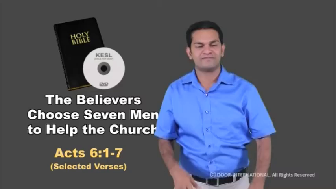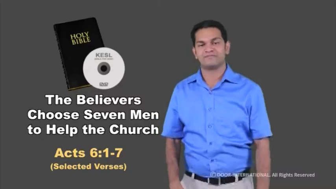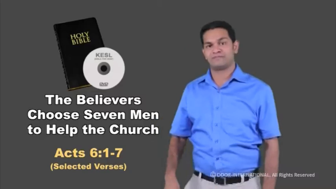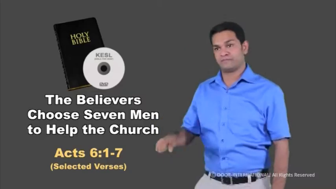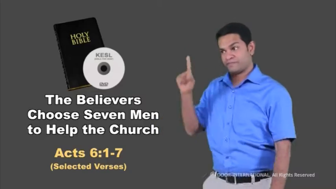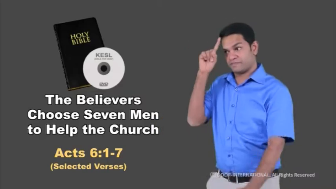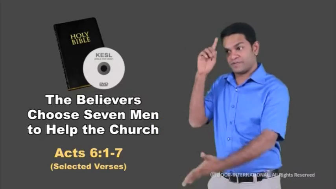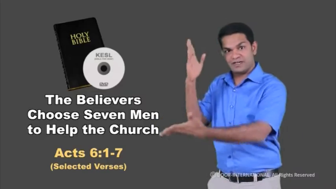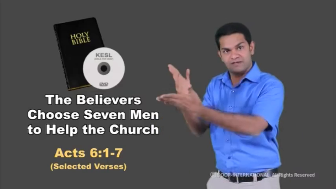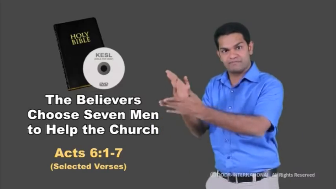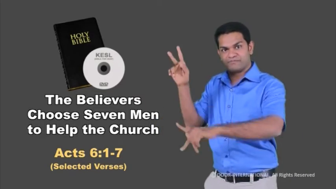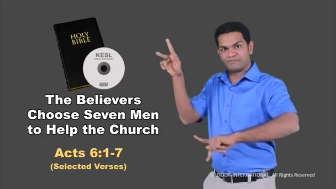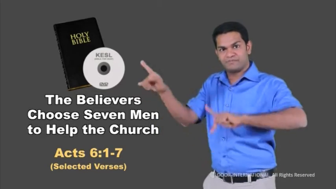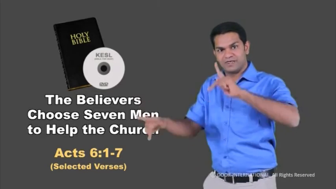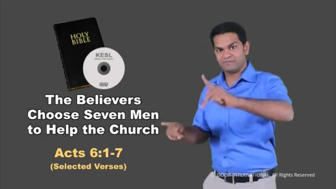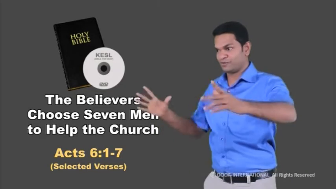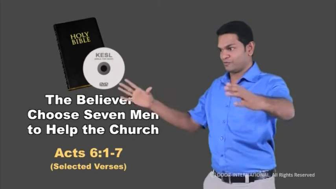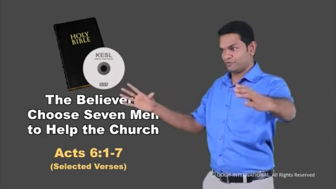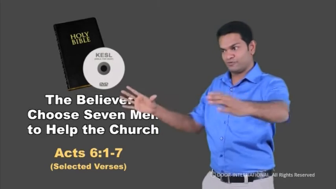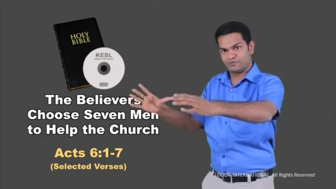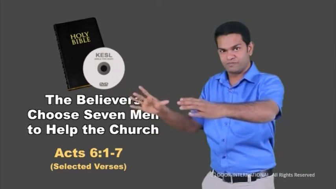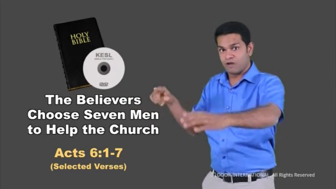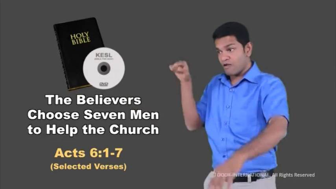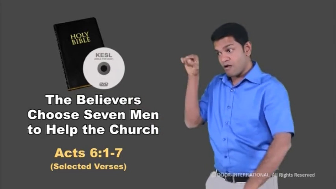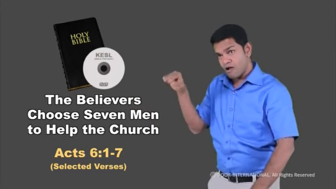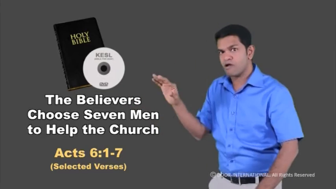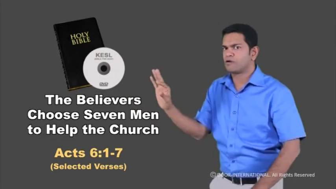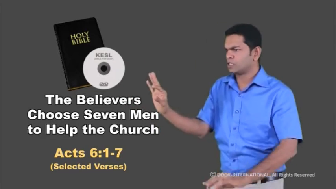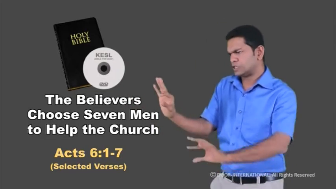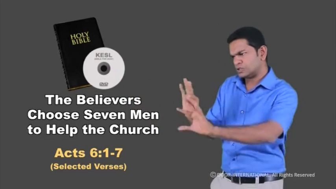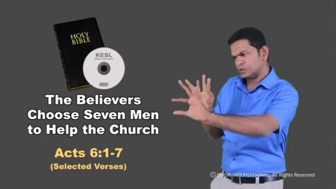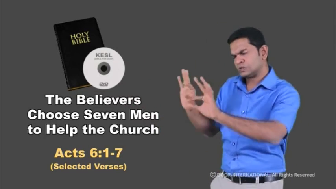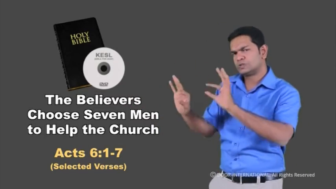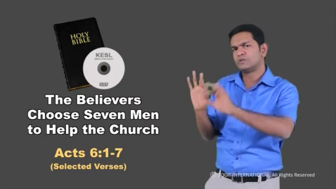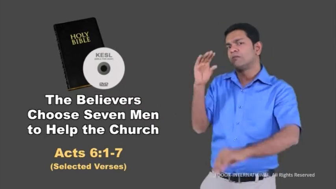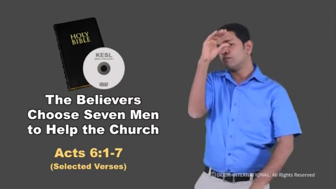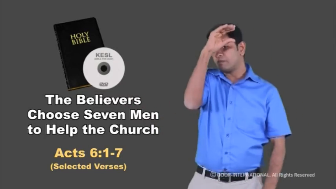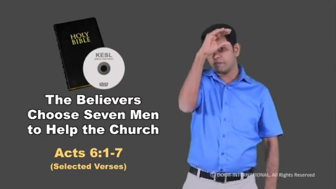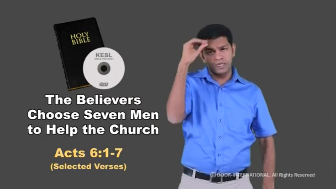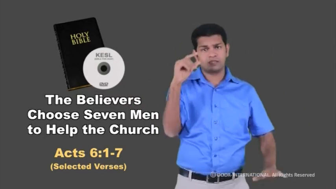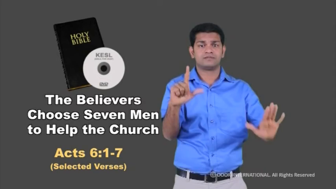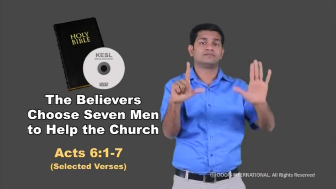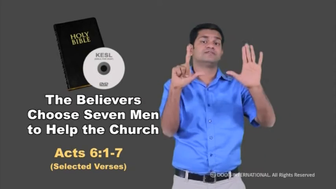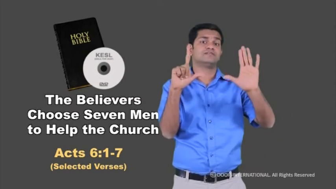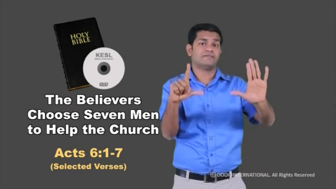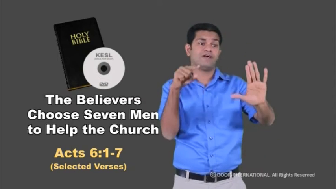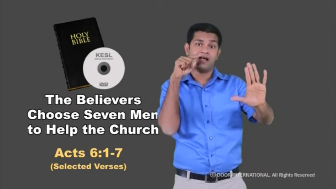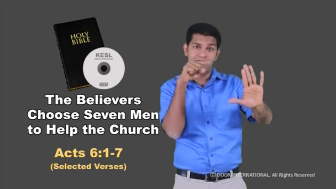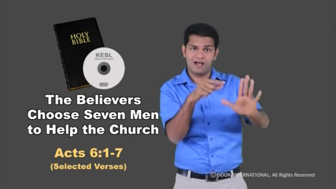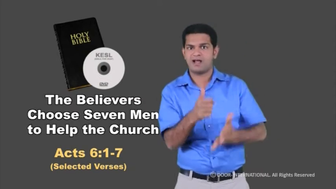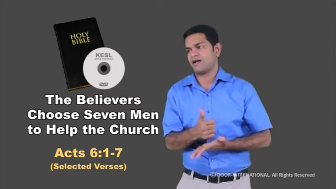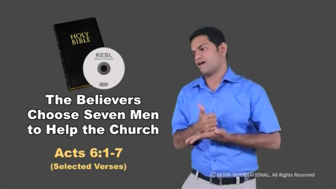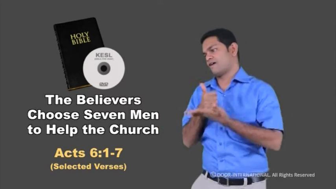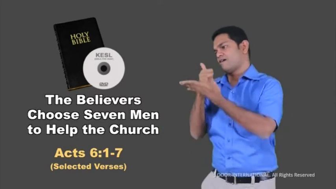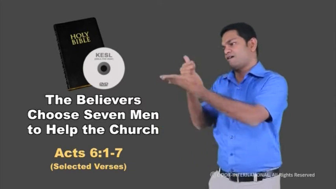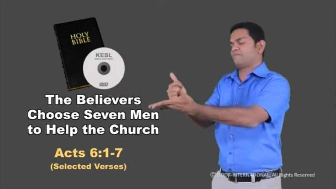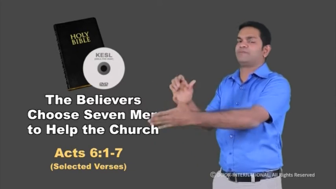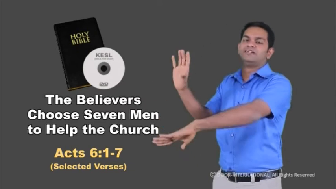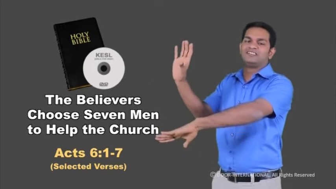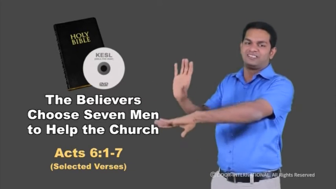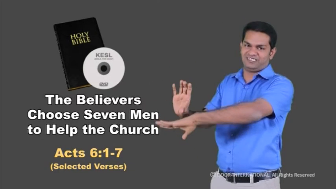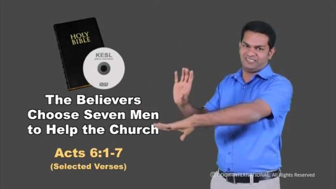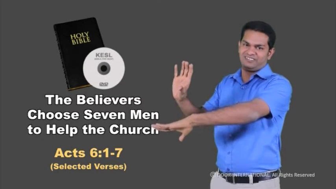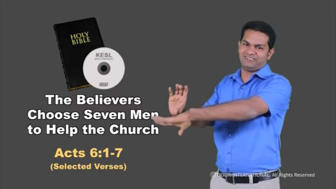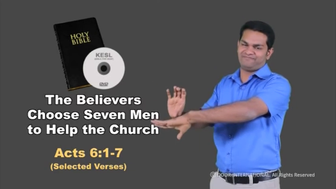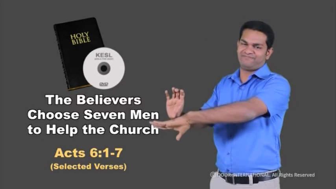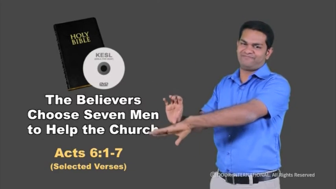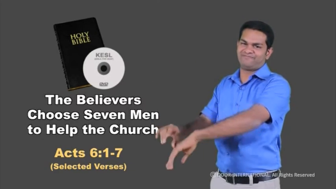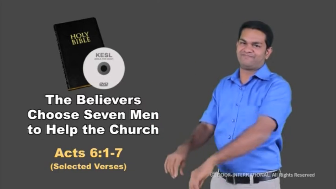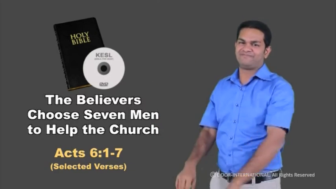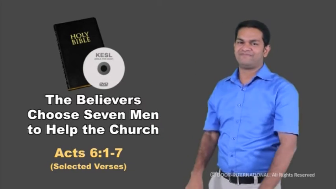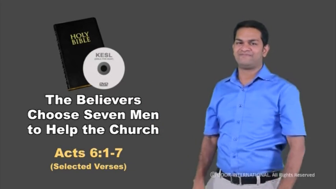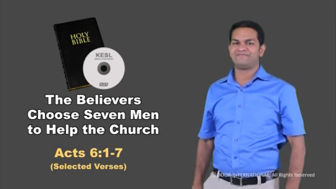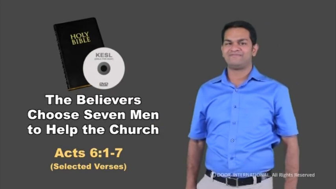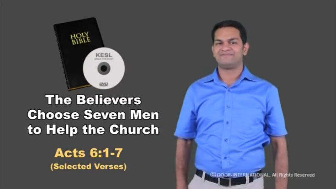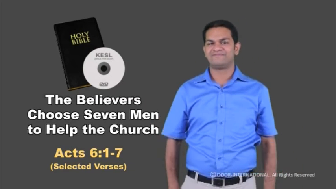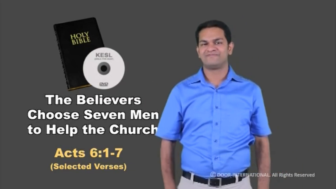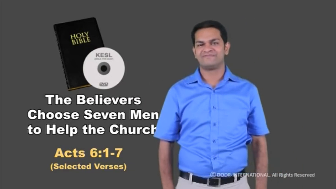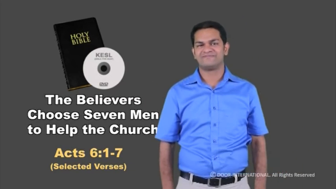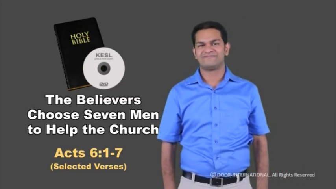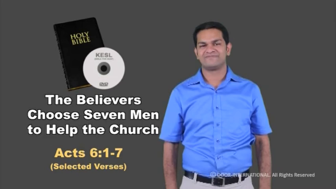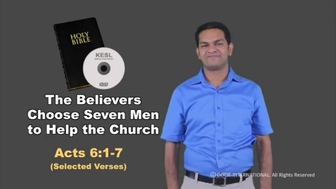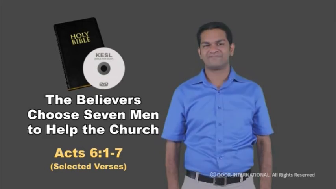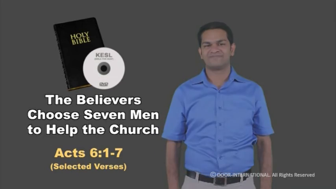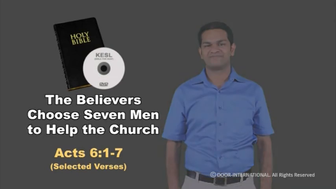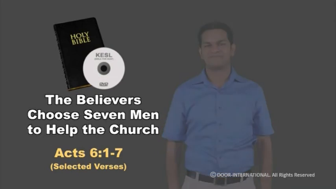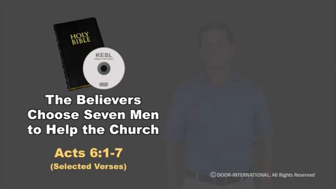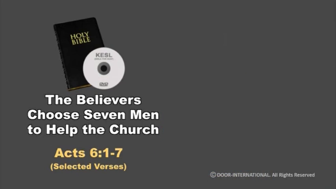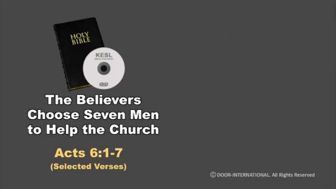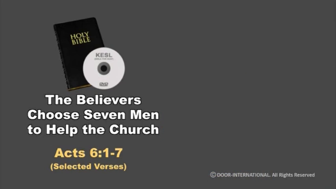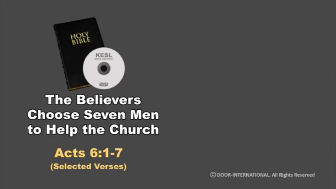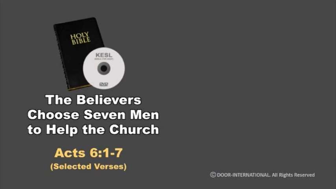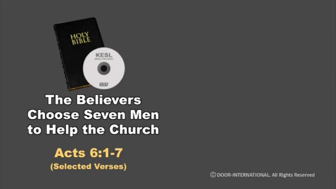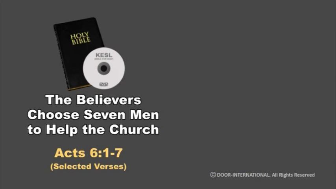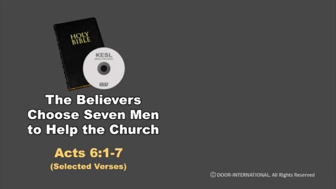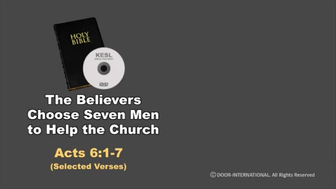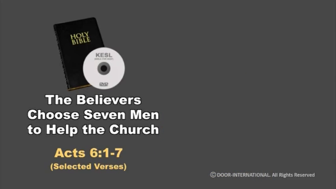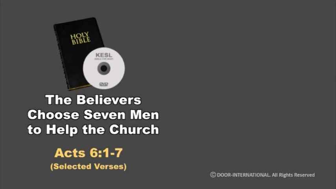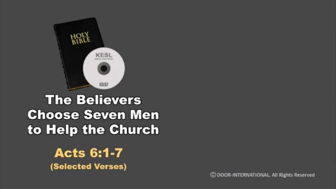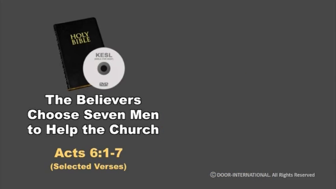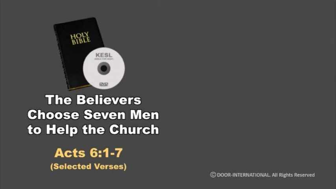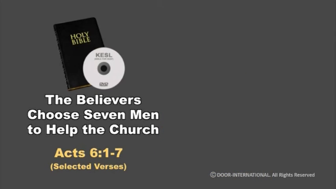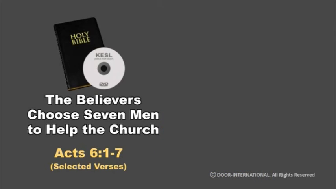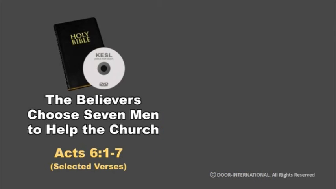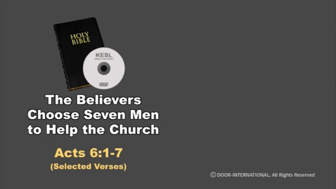The Believers Choose Seven Men to Help the Church